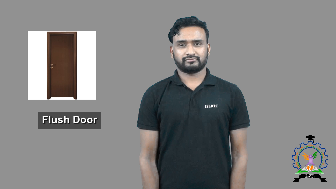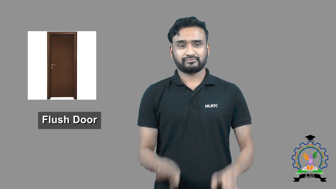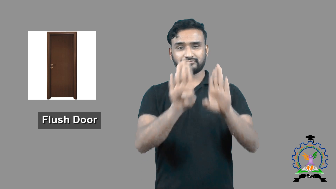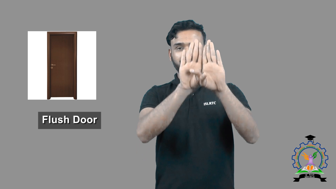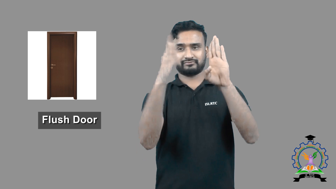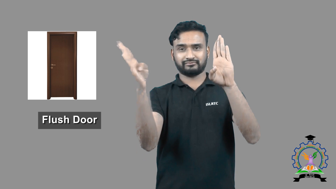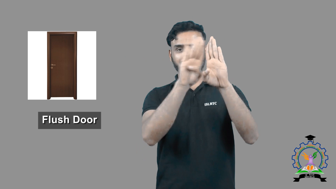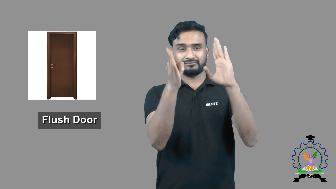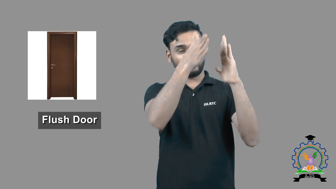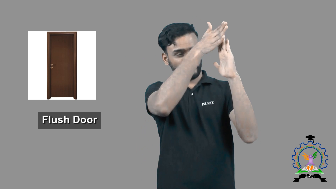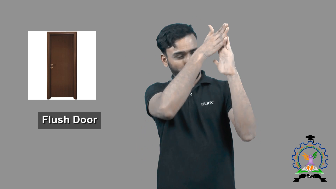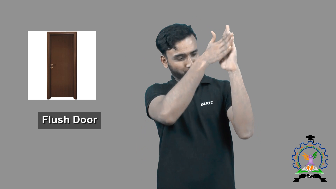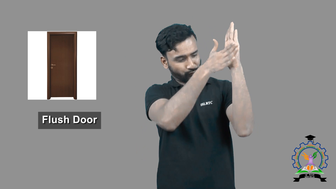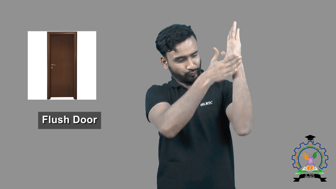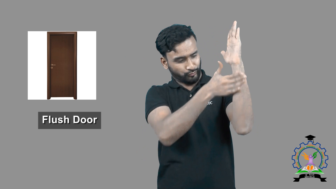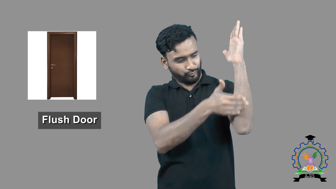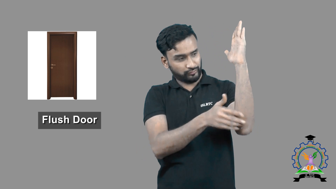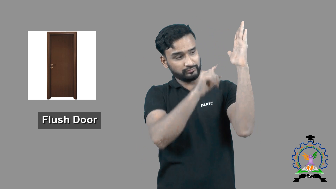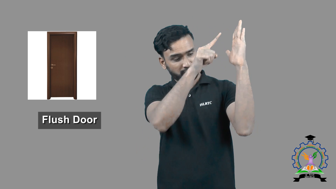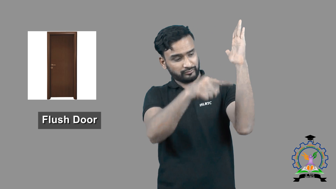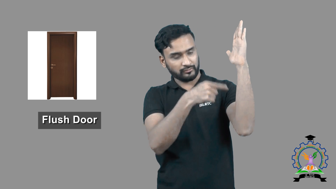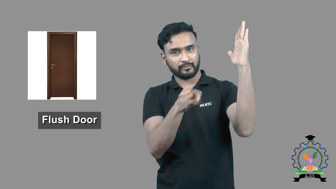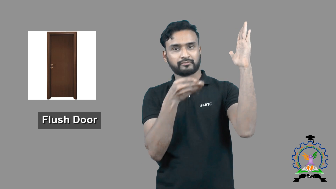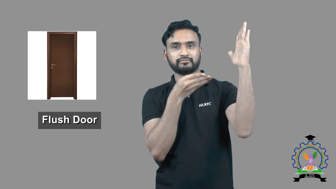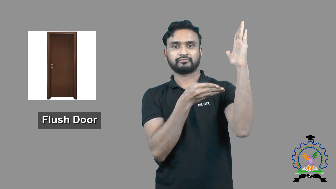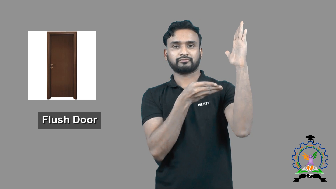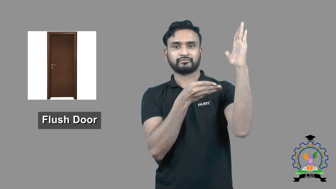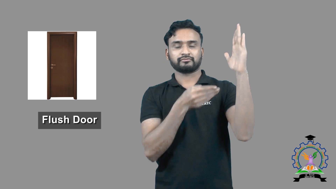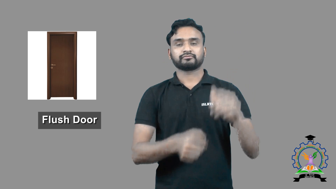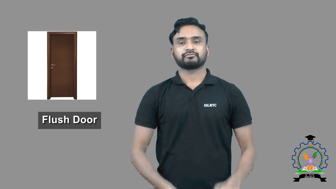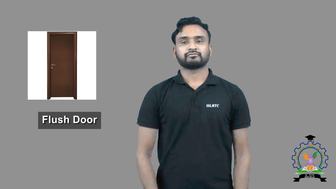Flush Door